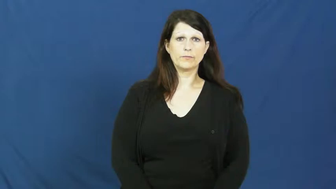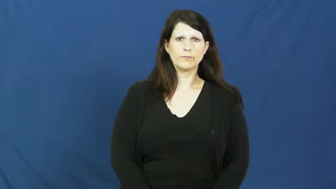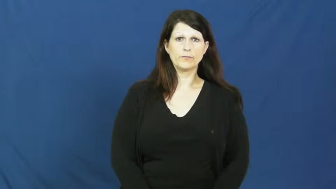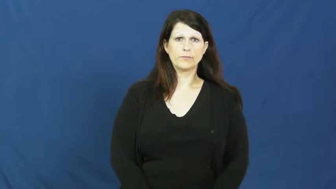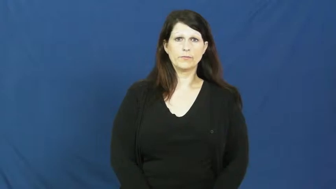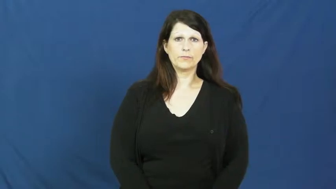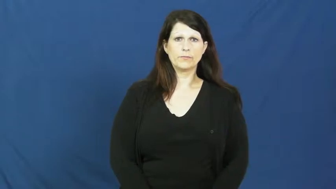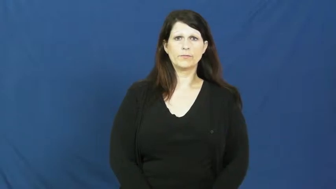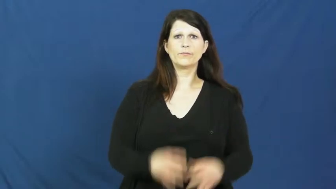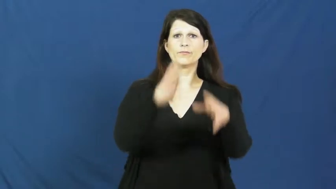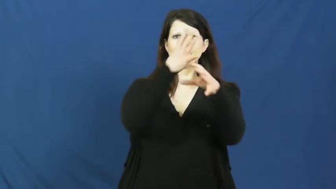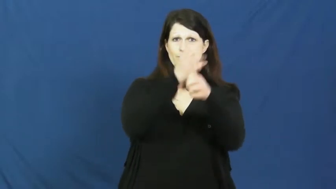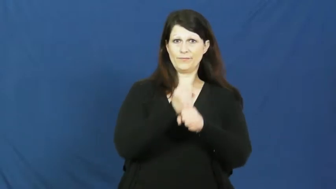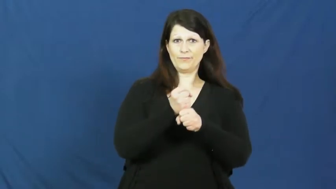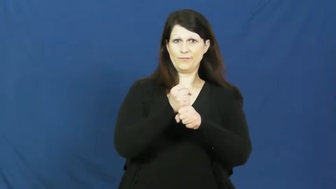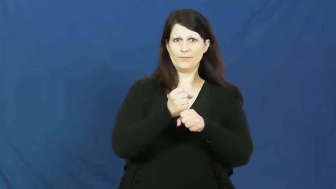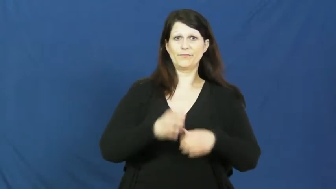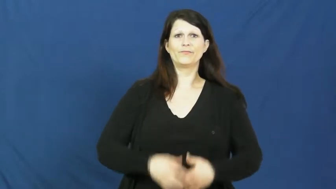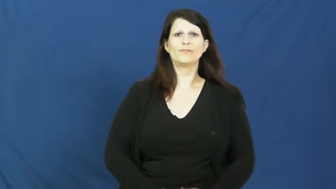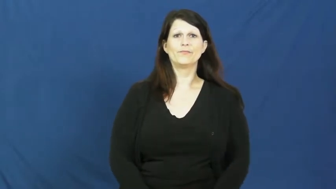get